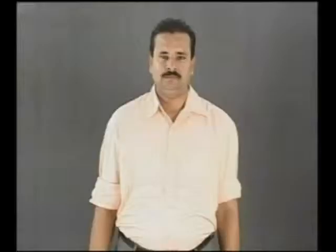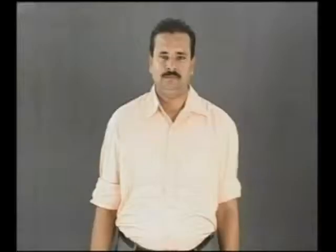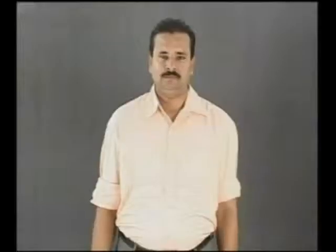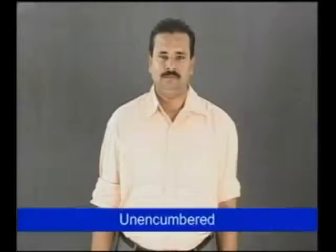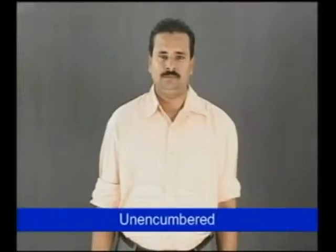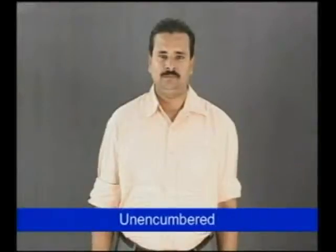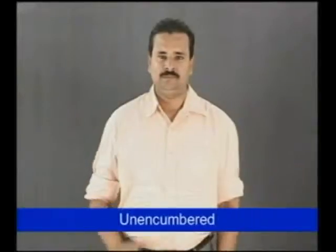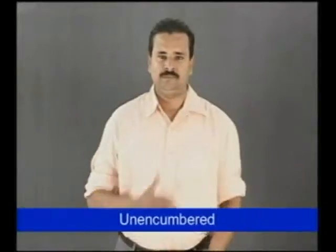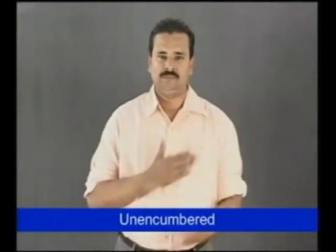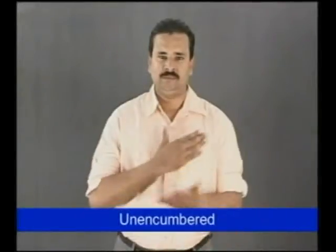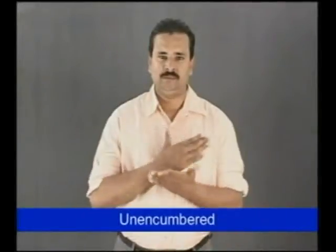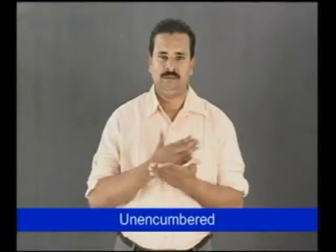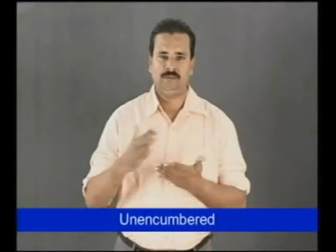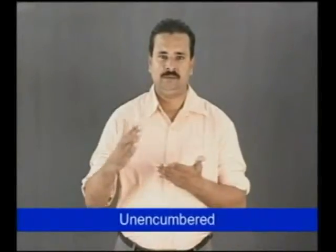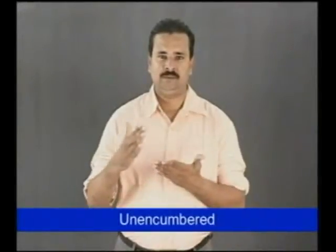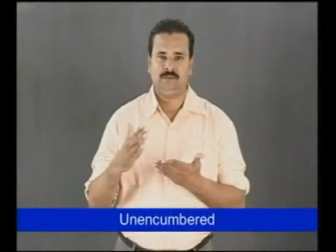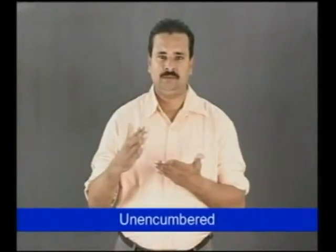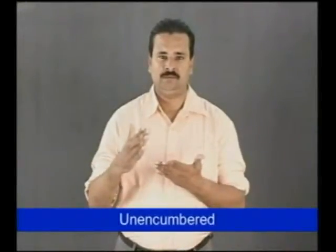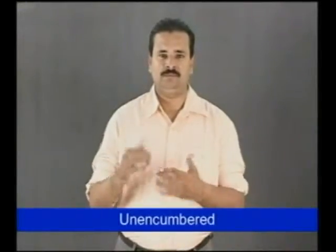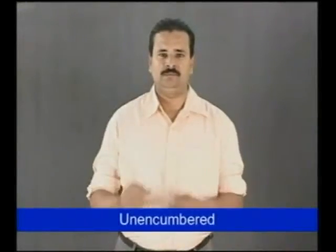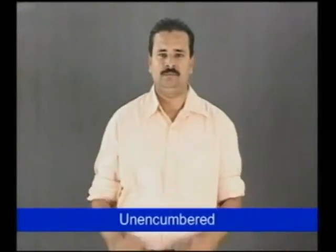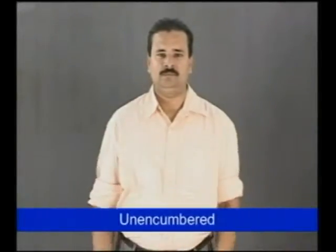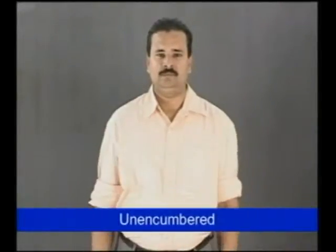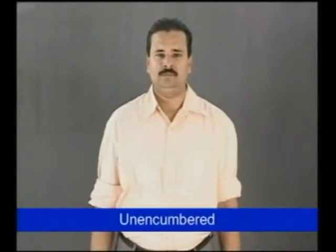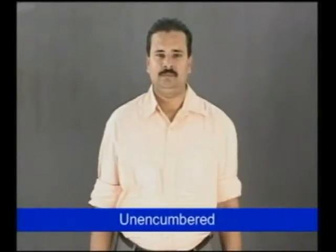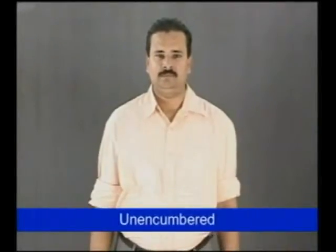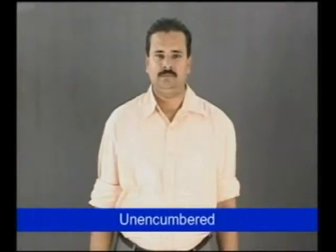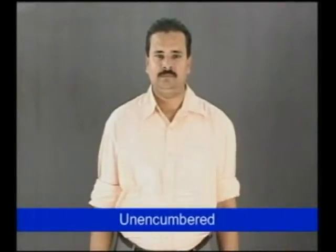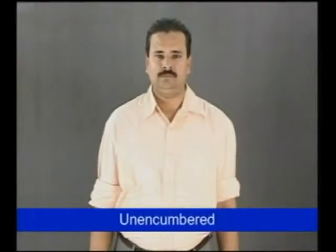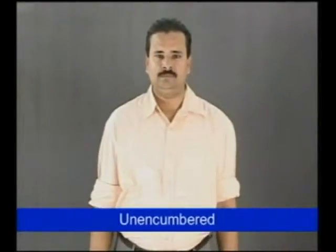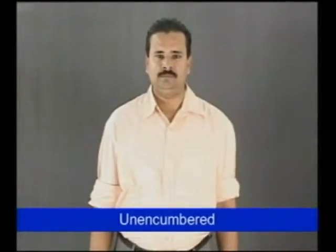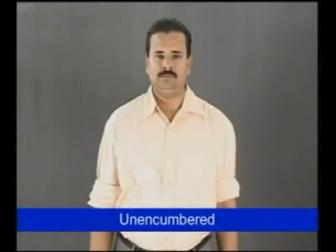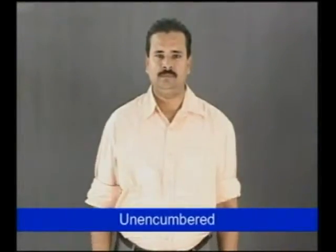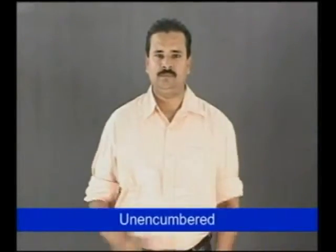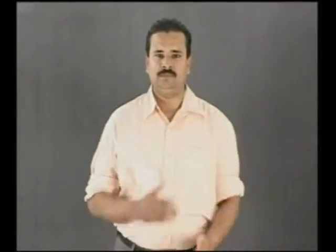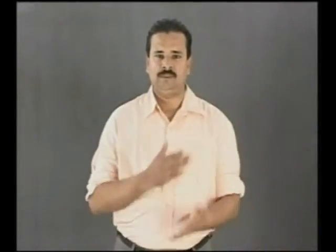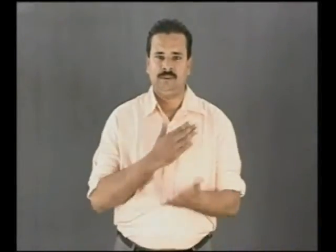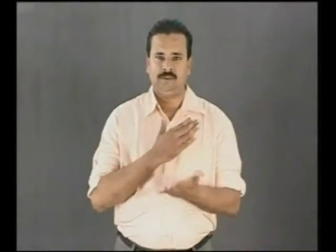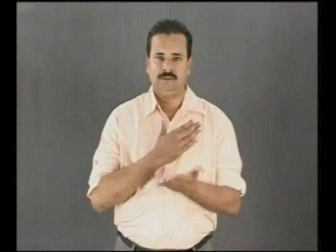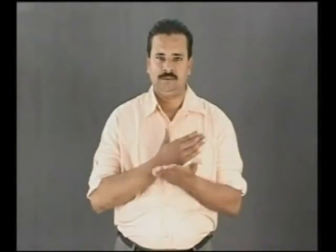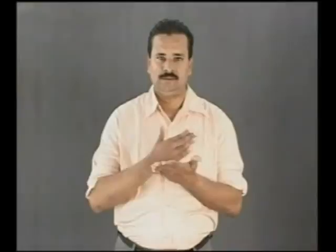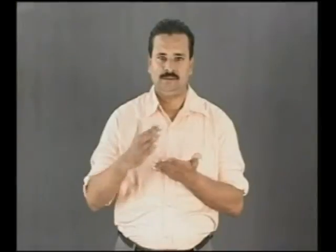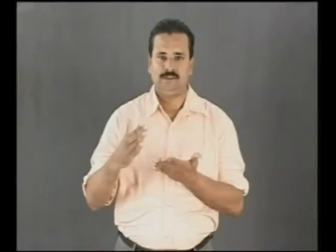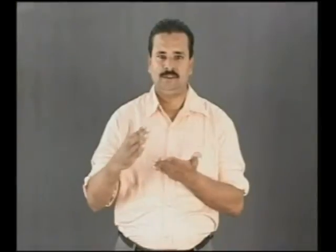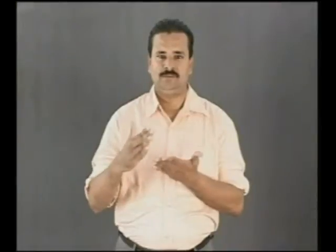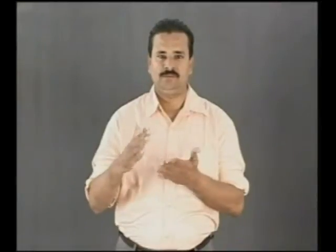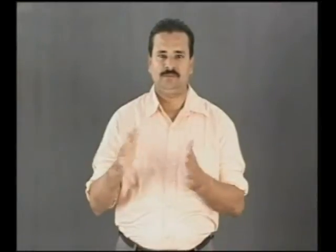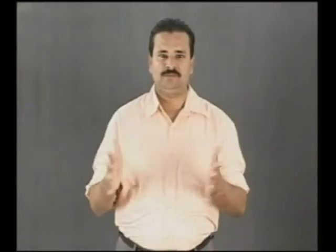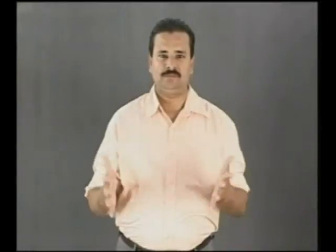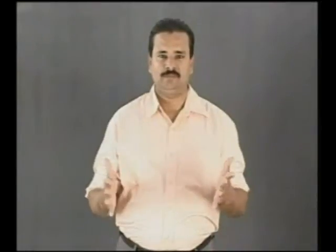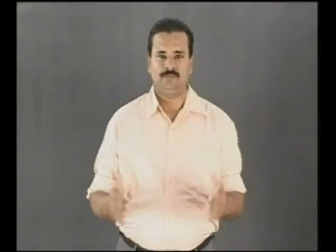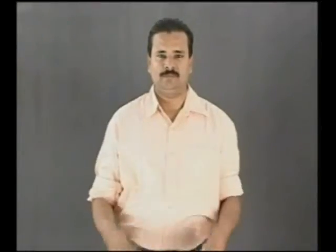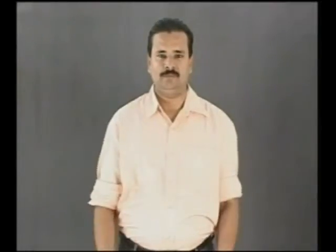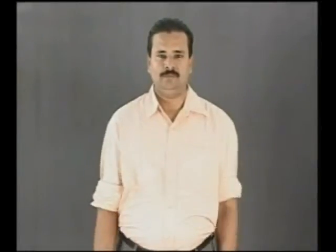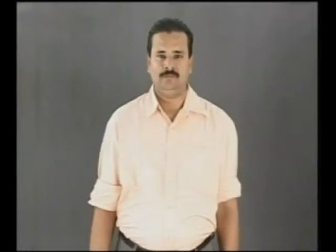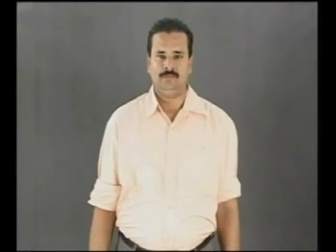Uncumbered